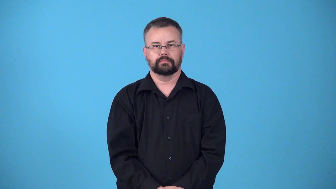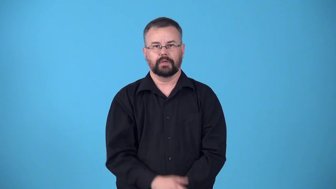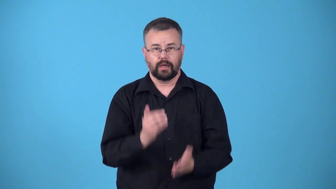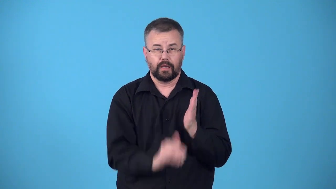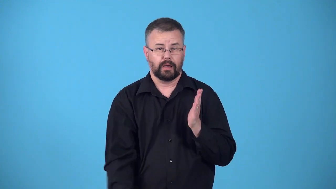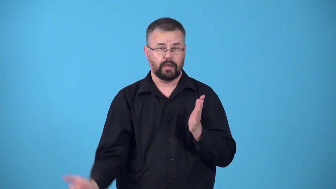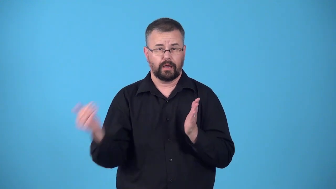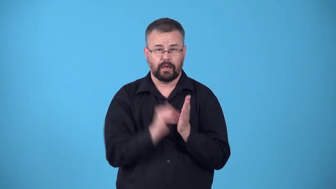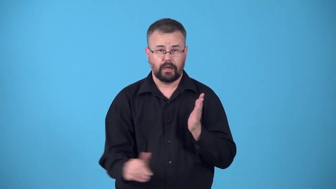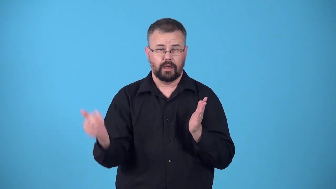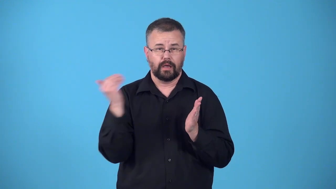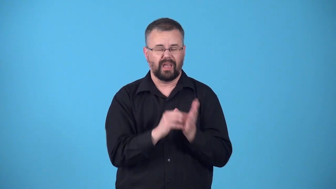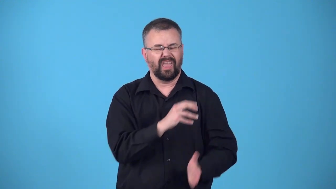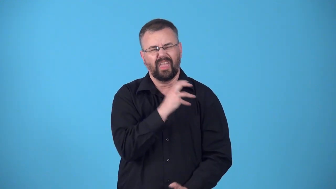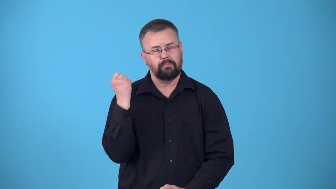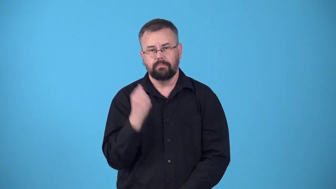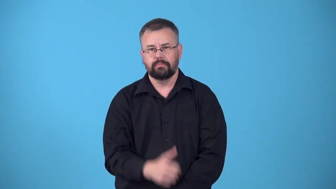done to death